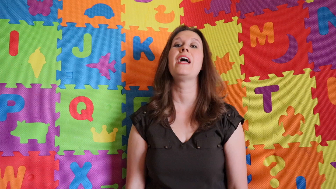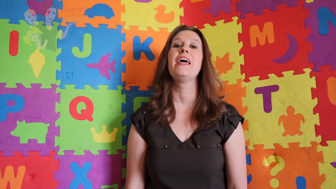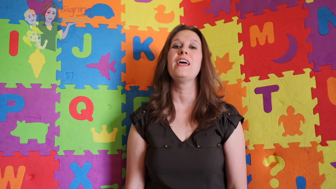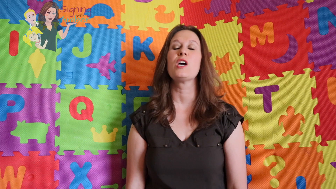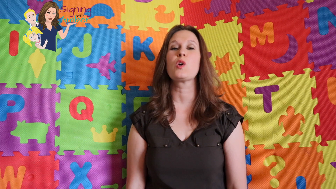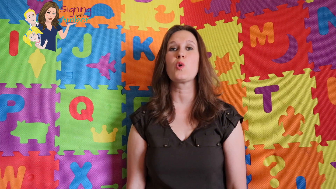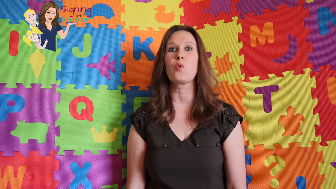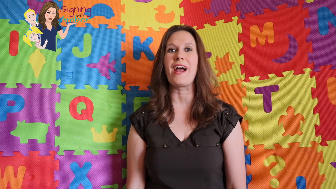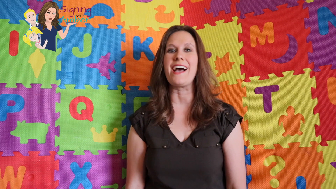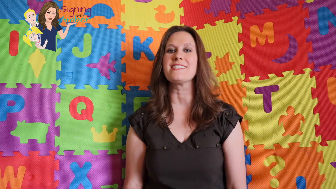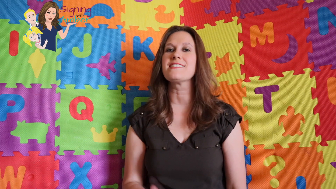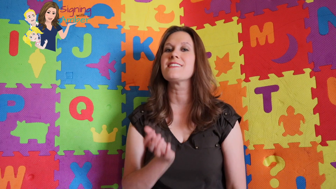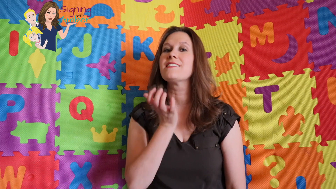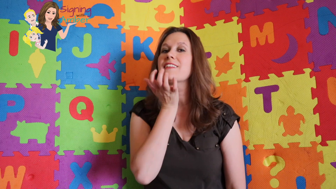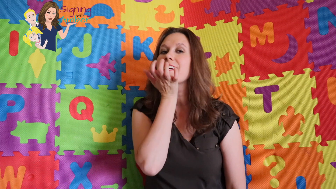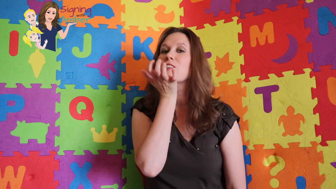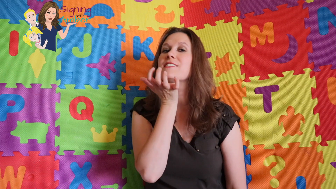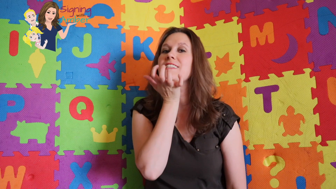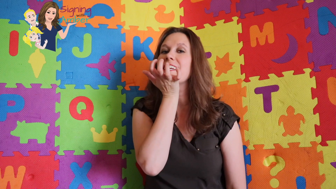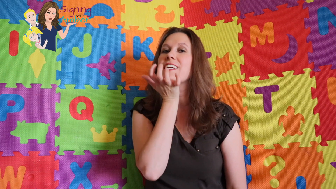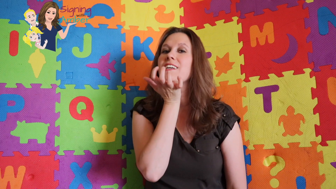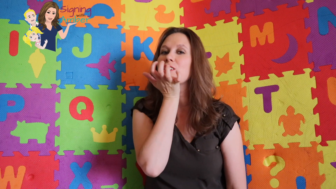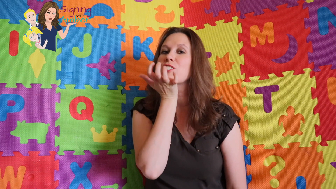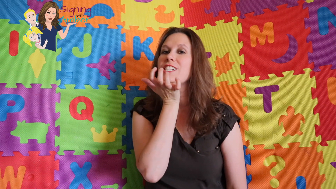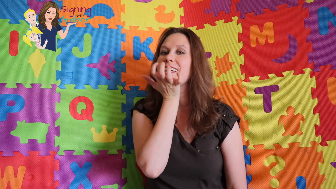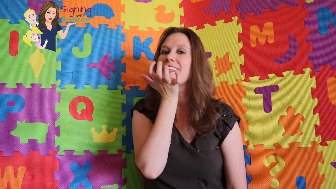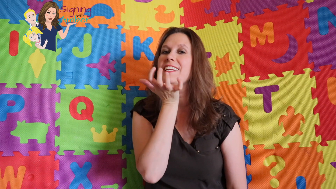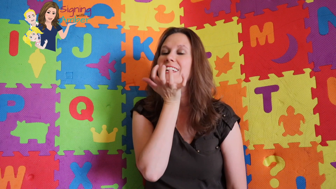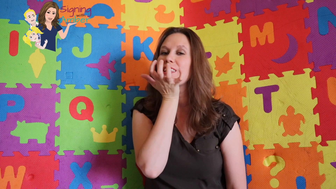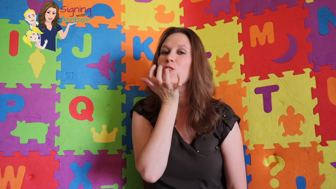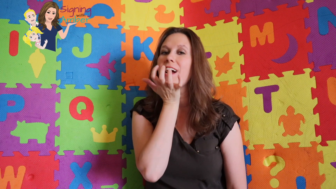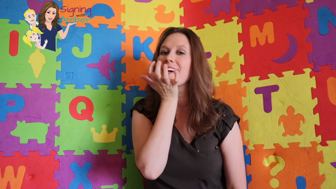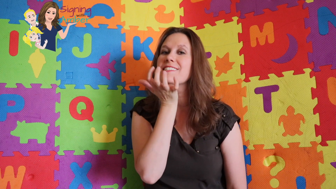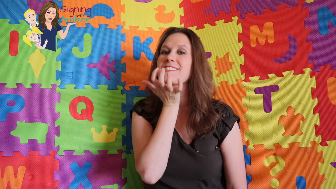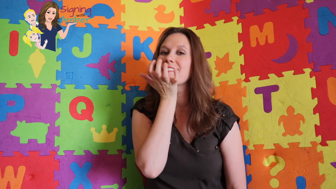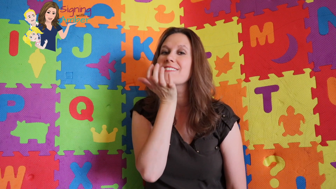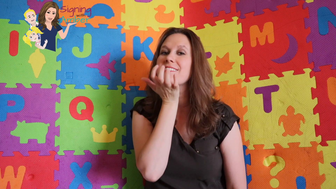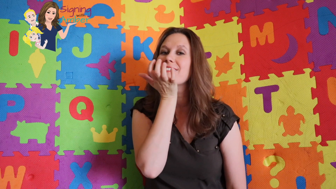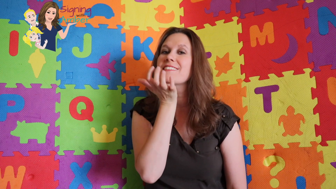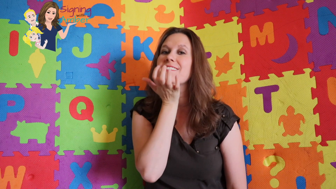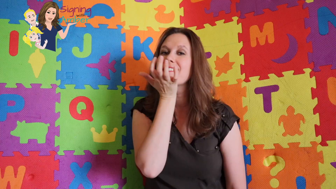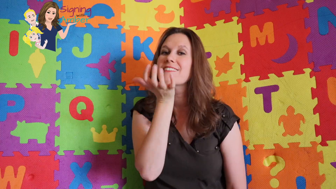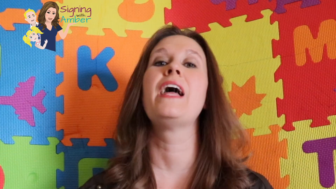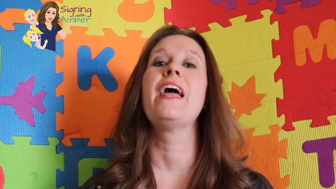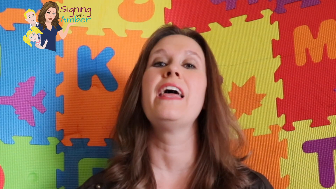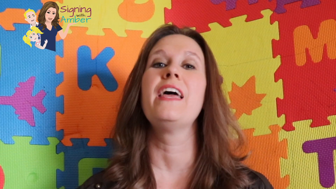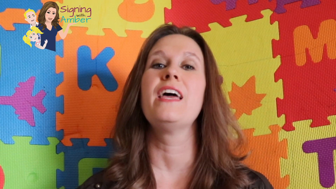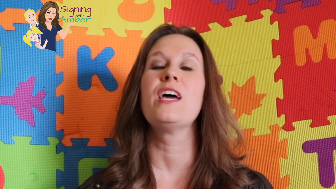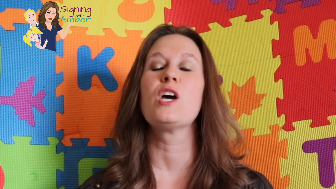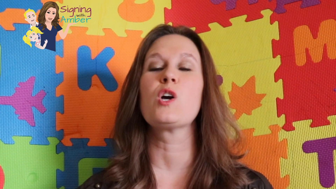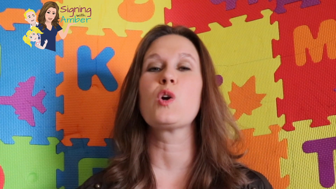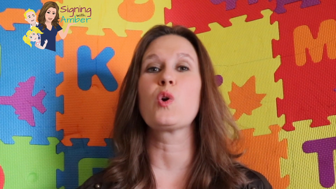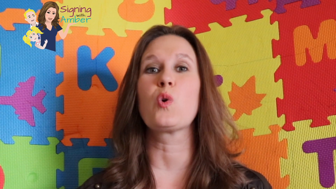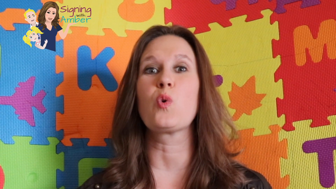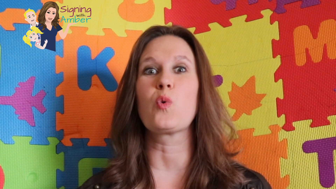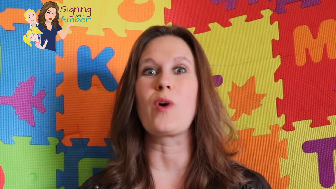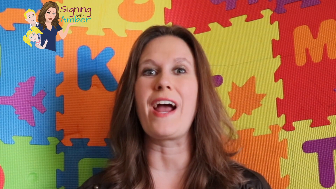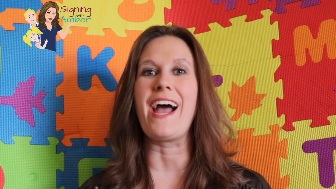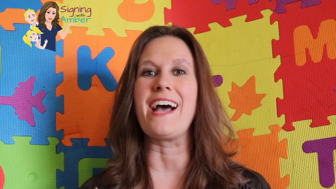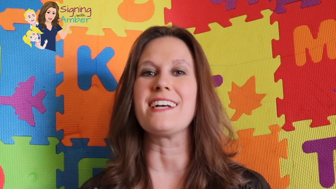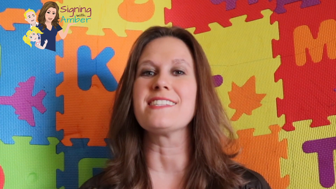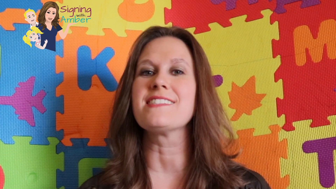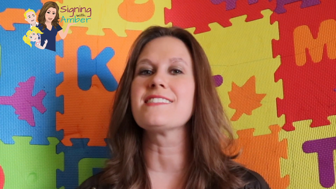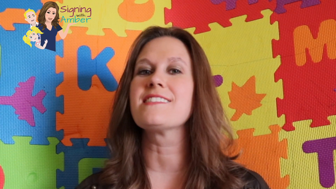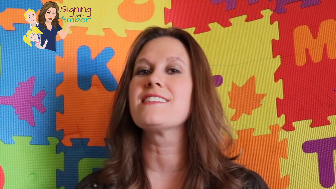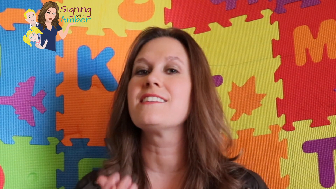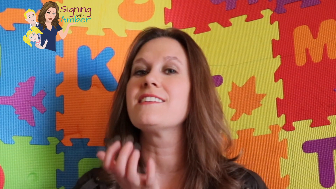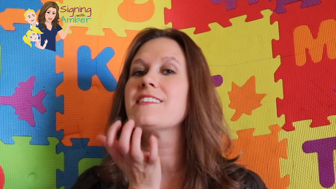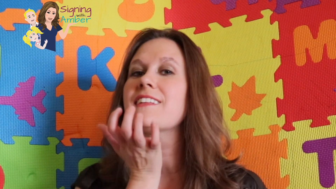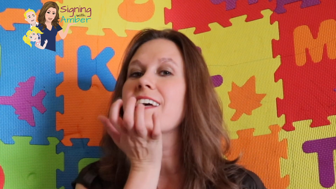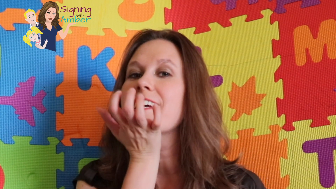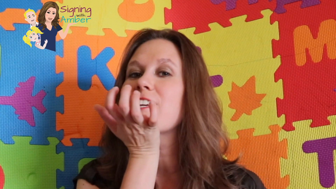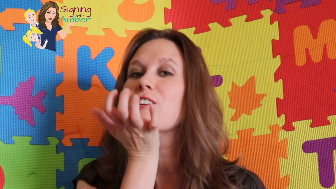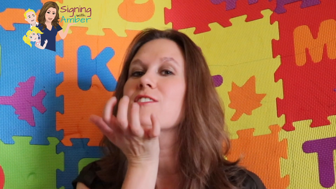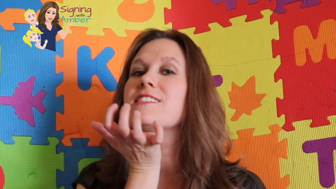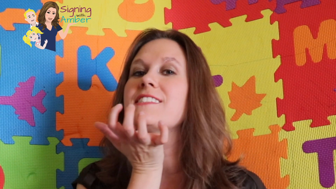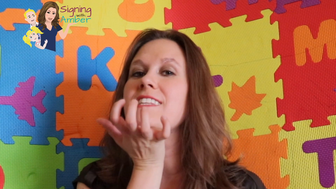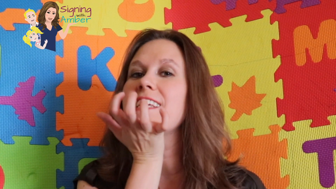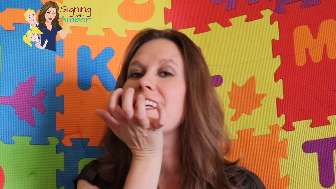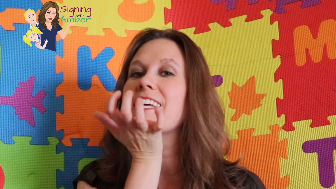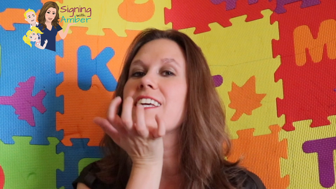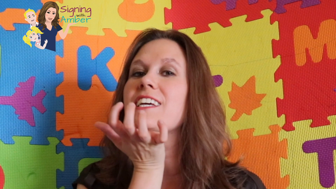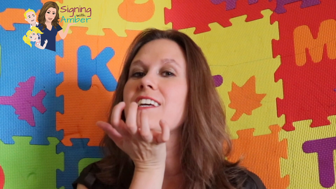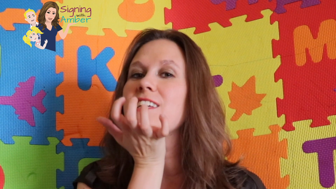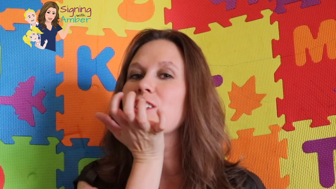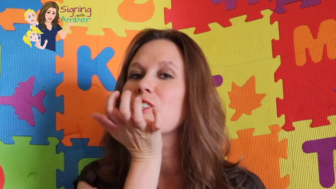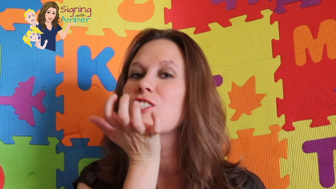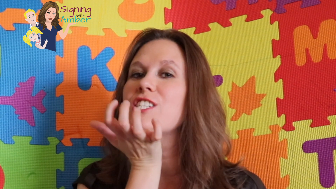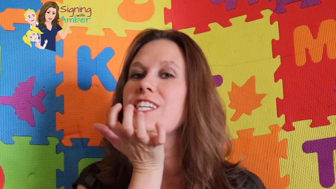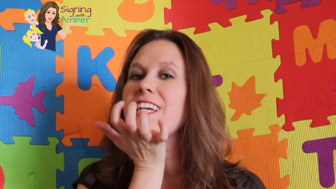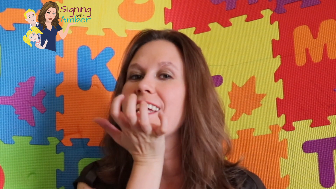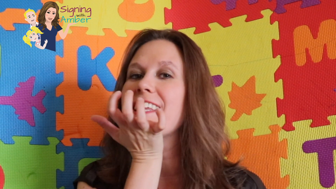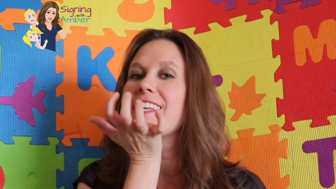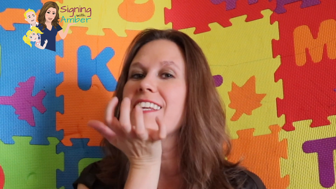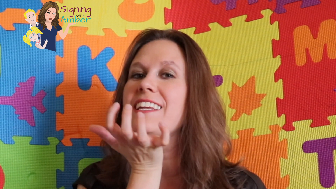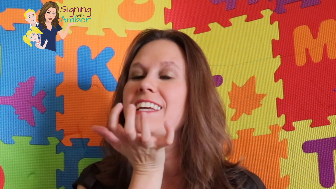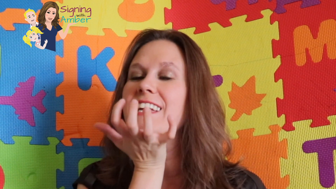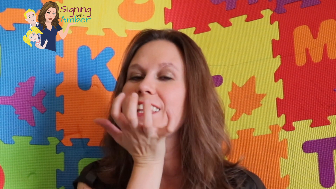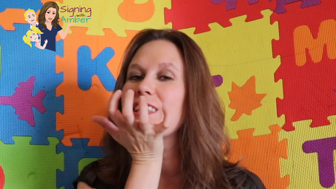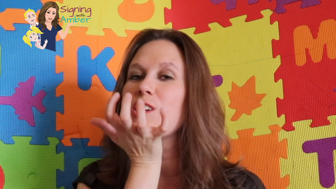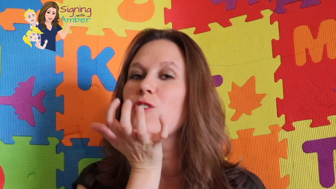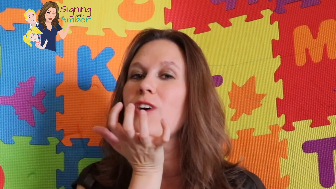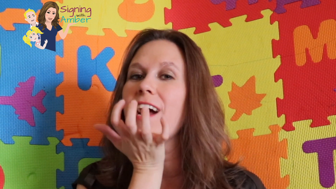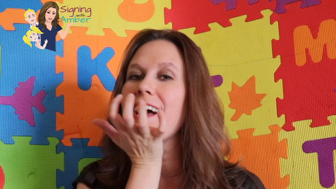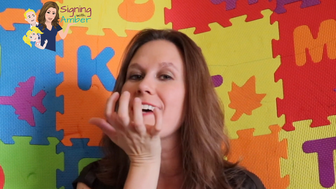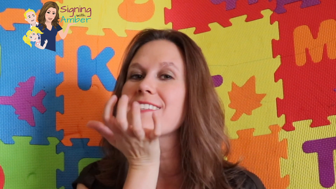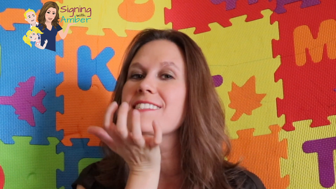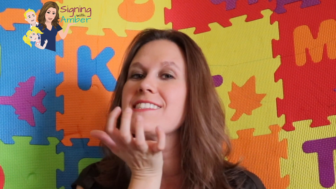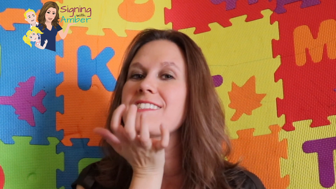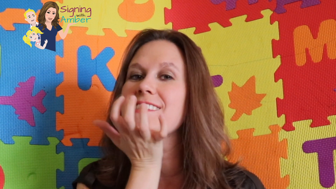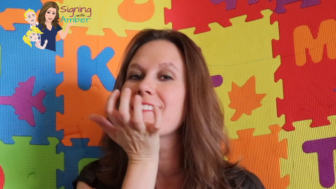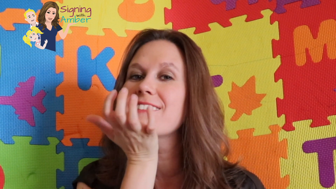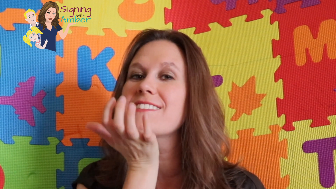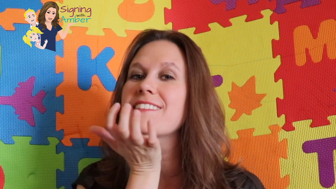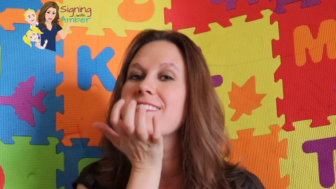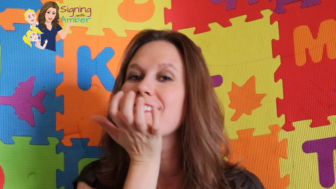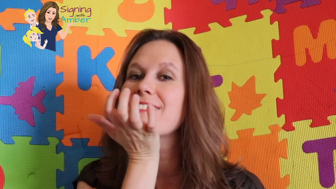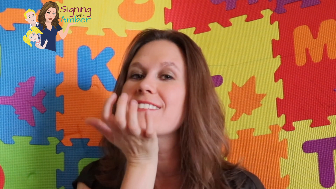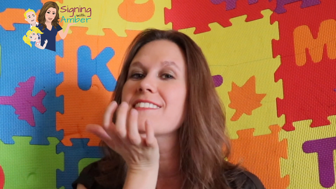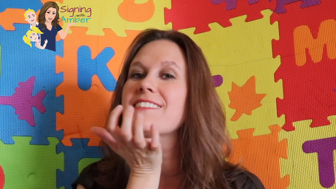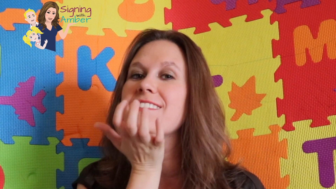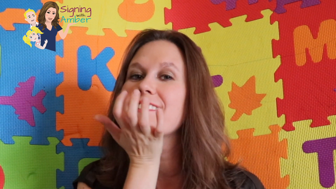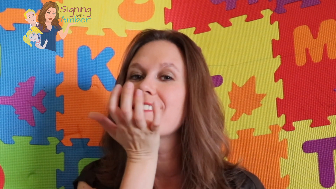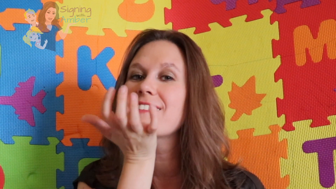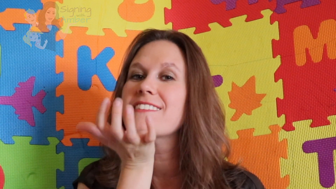Grass